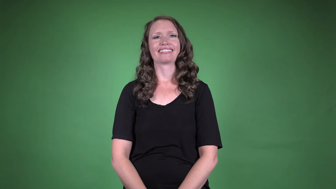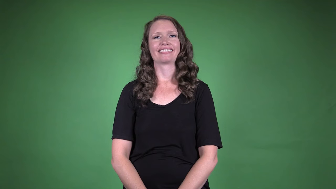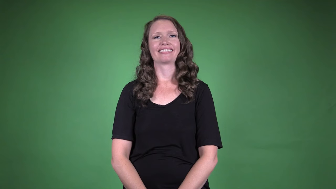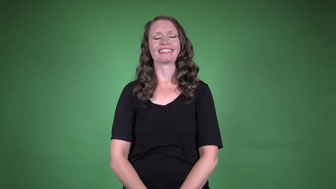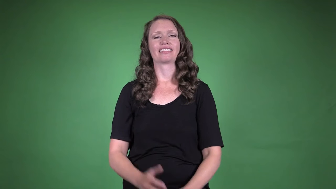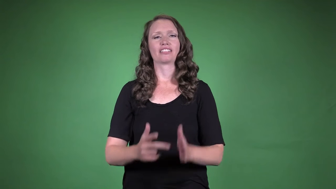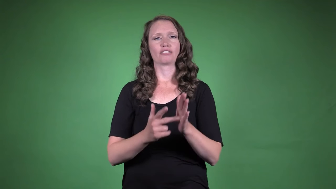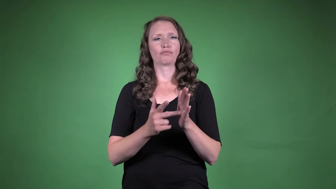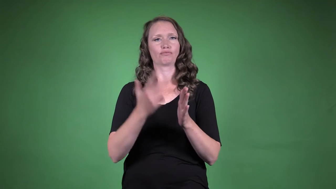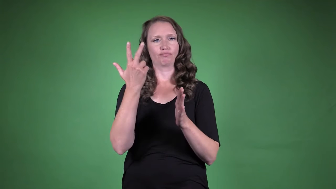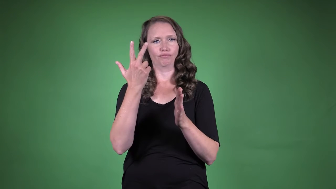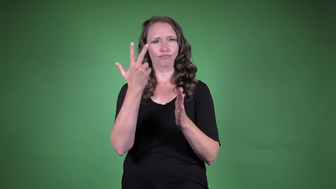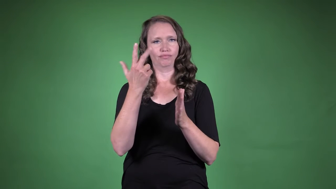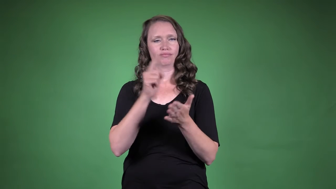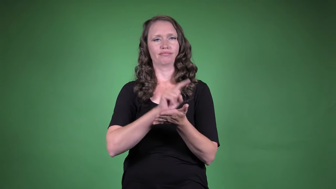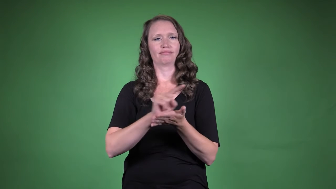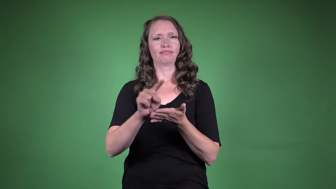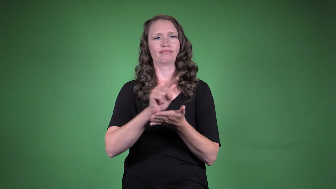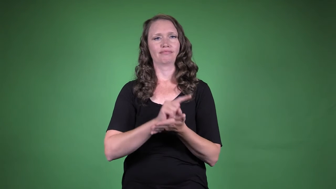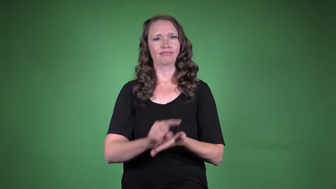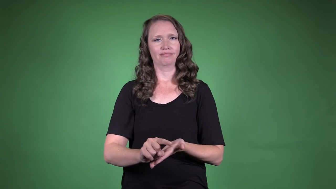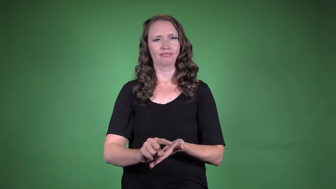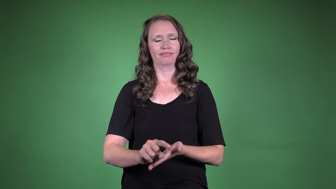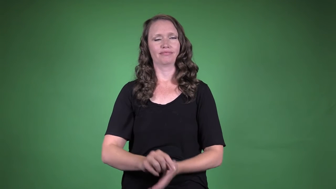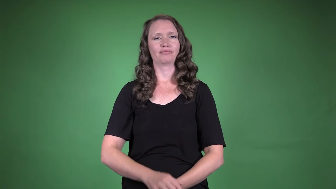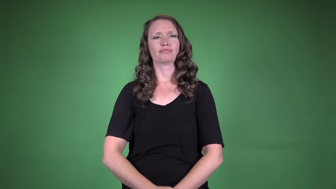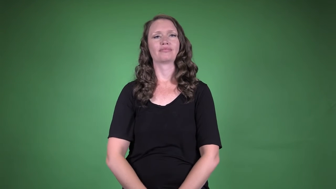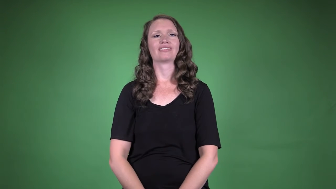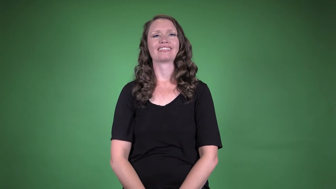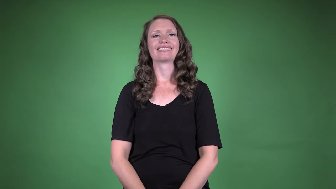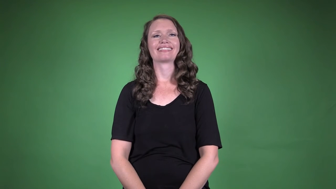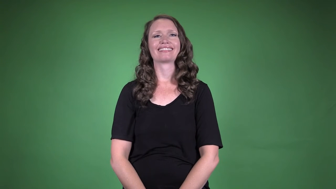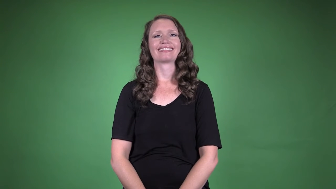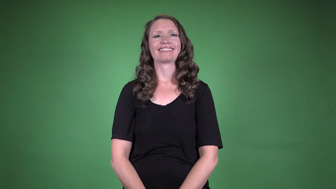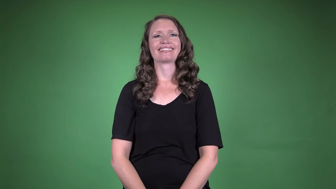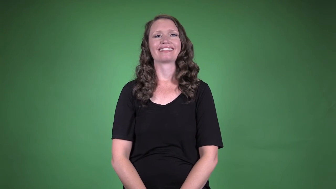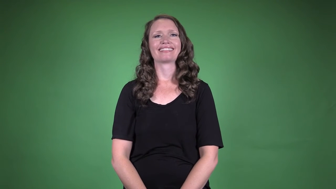Three Times A Week